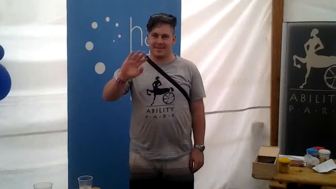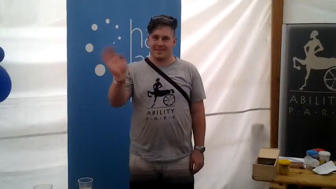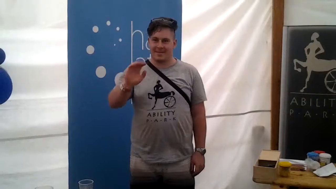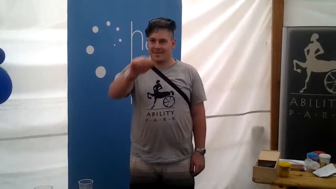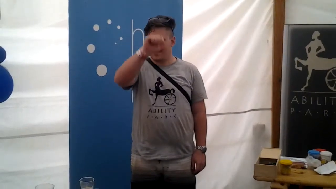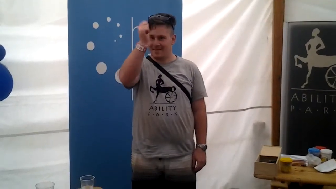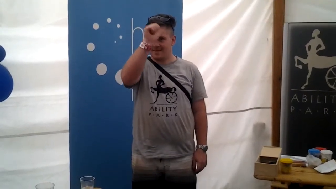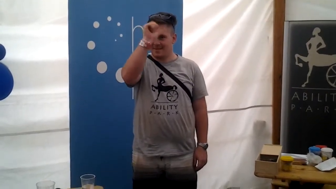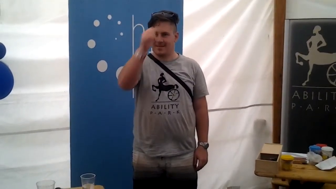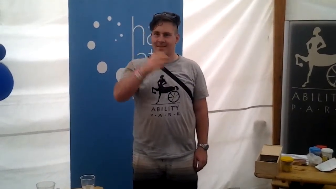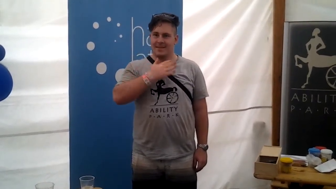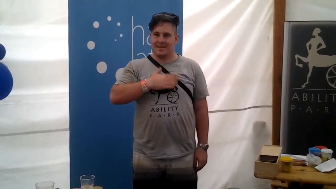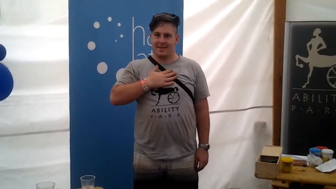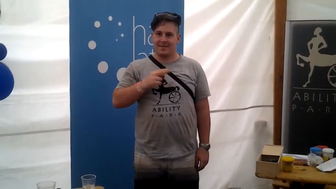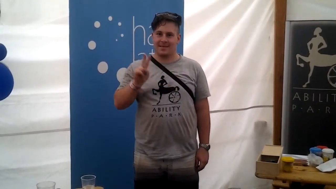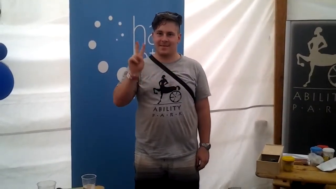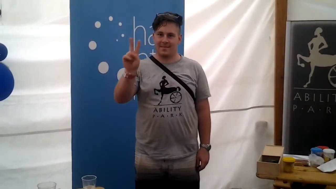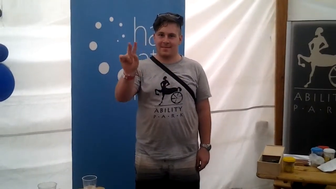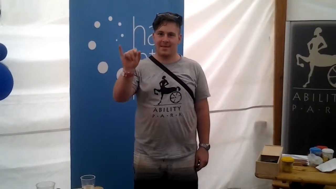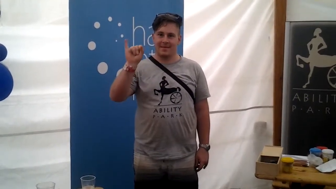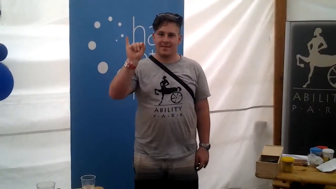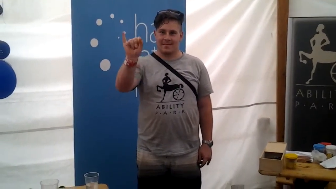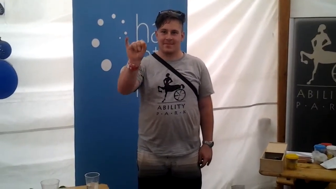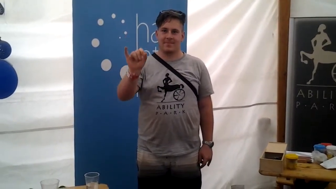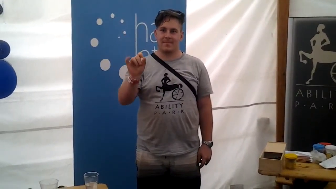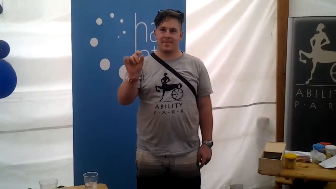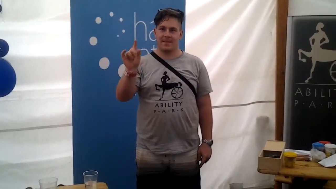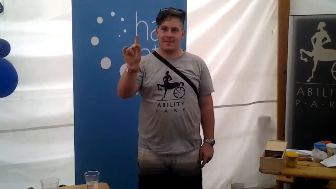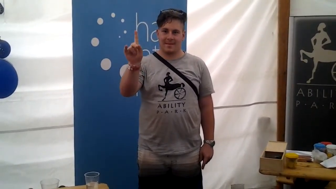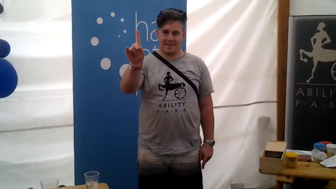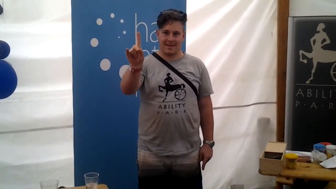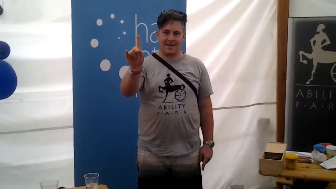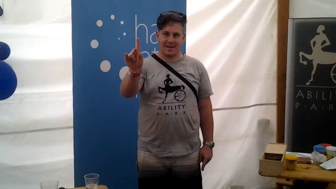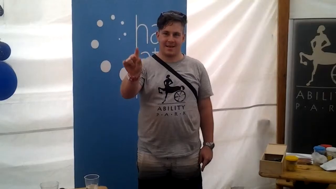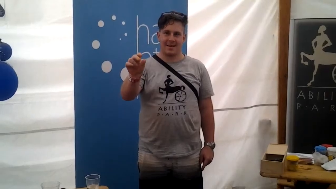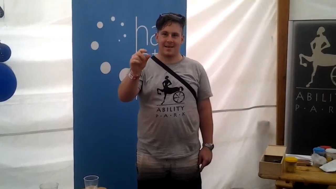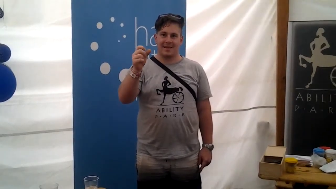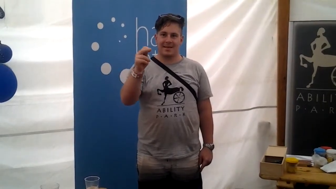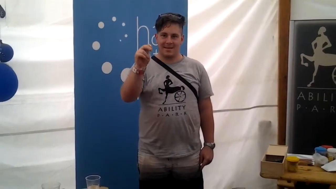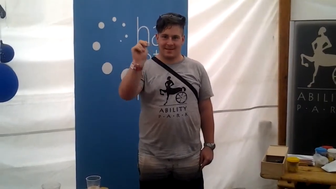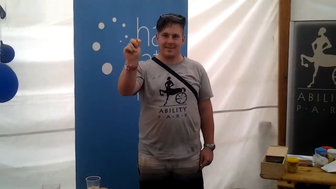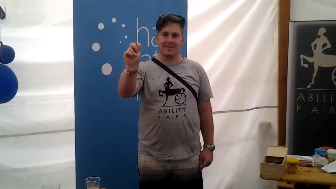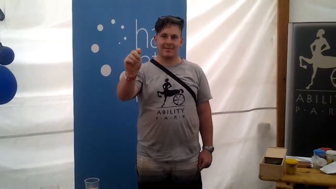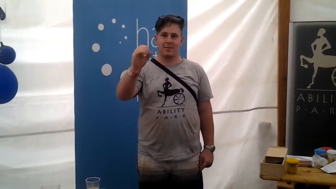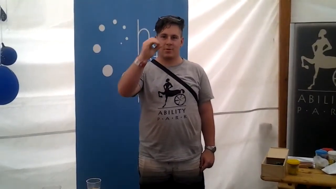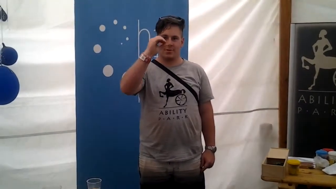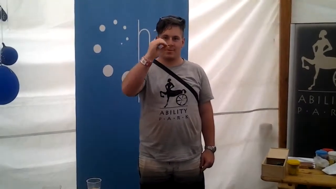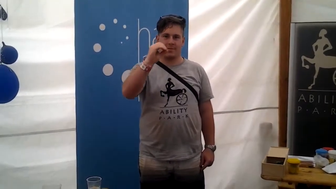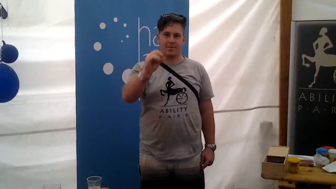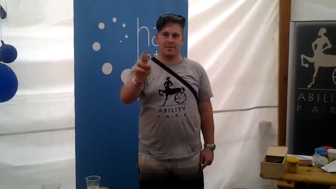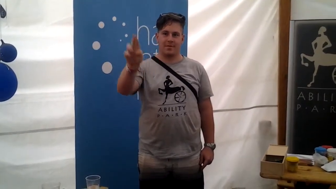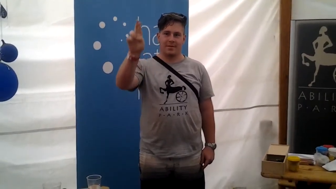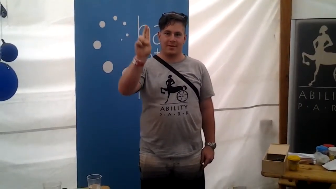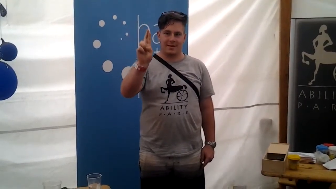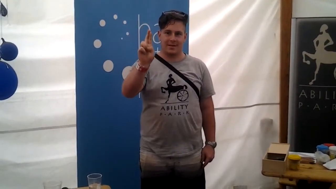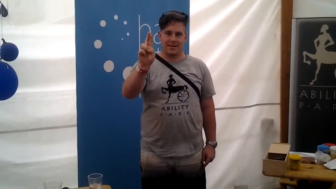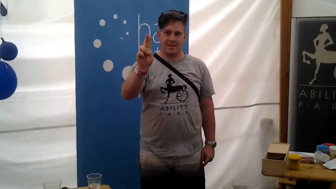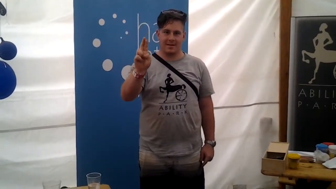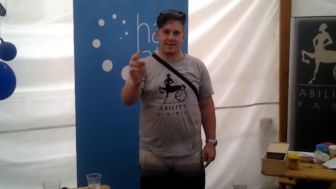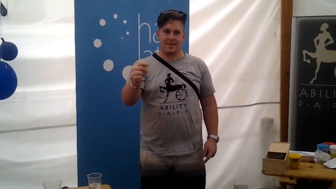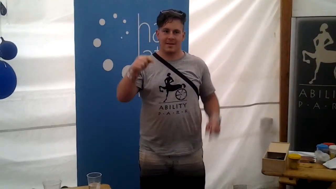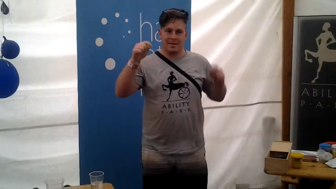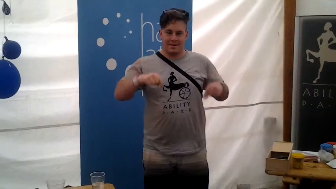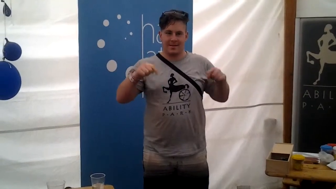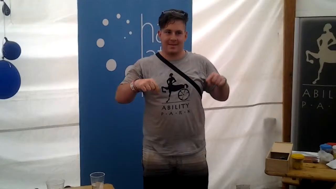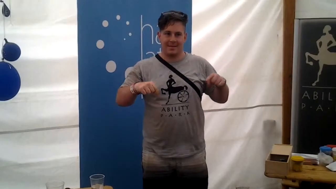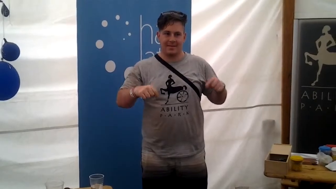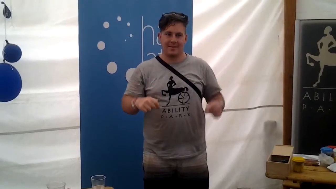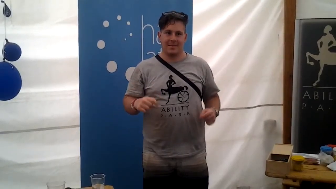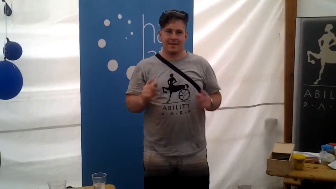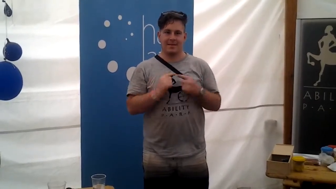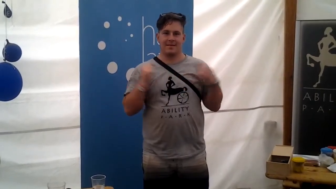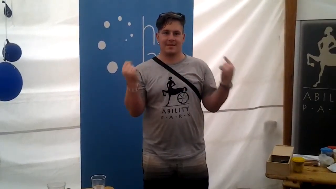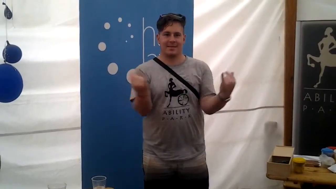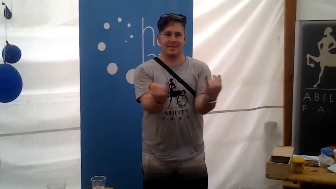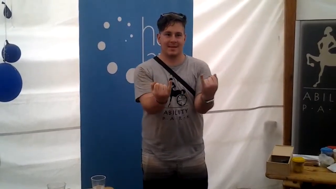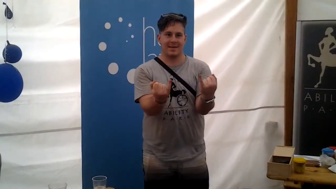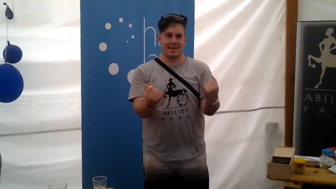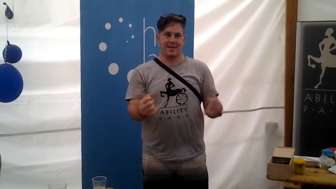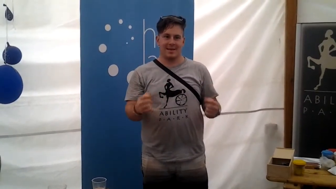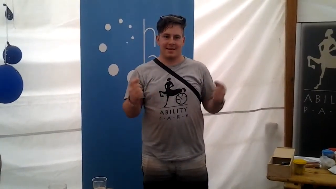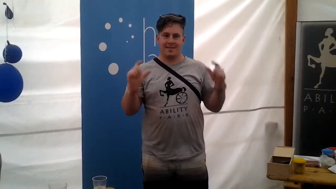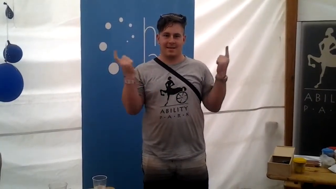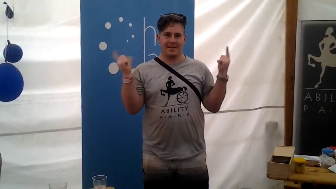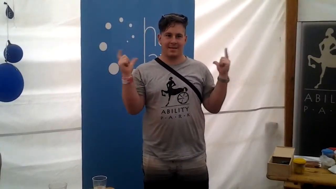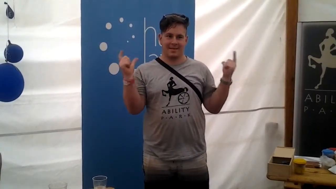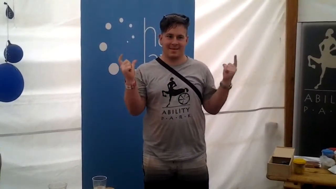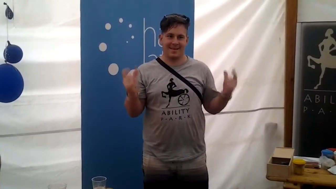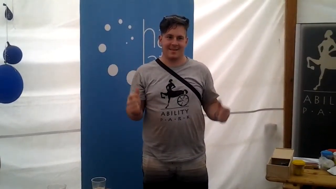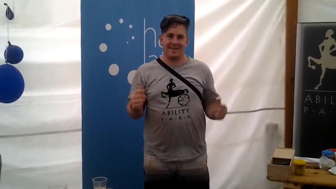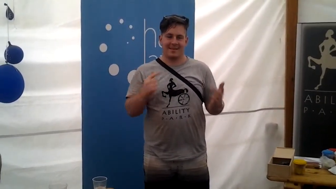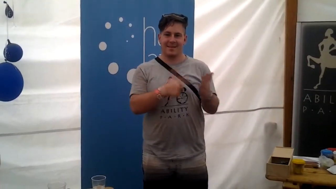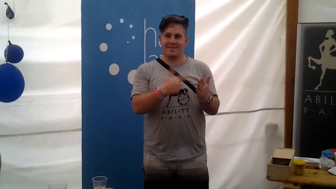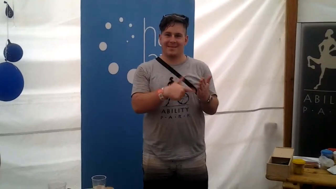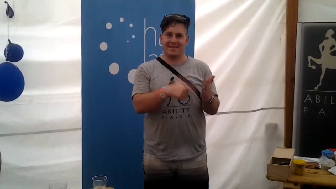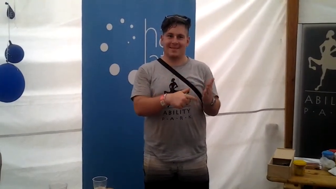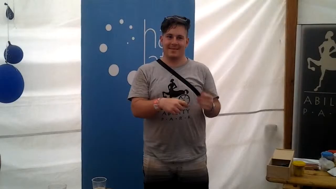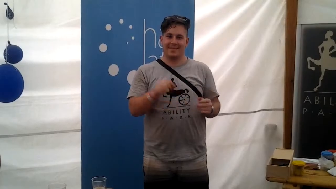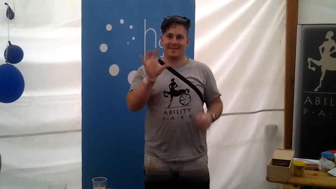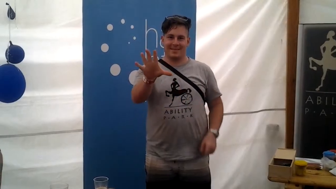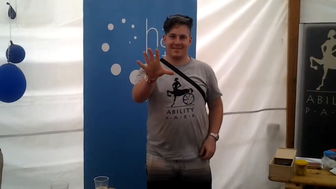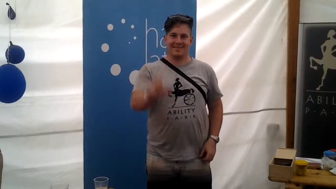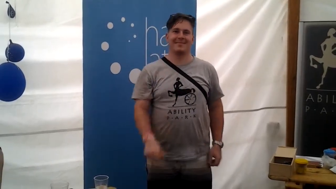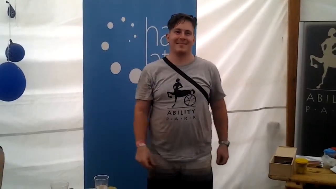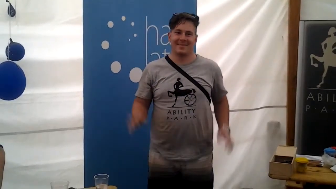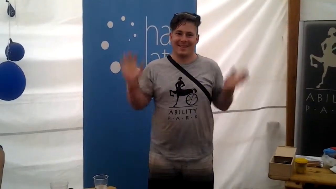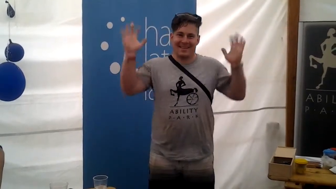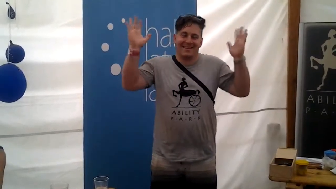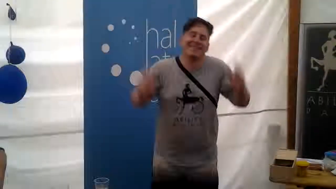ability